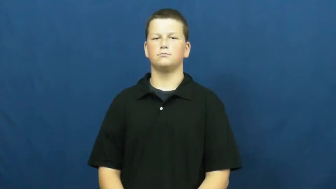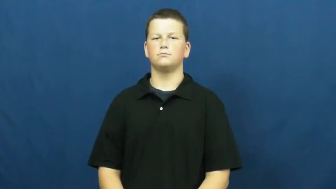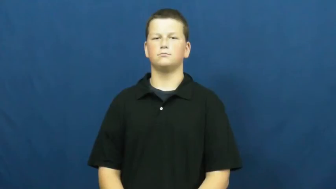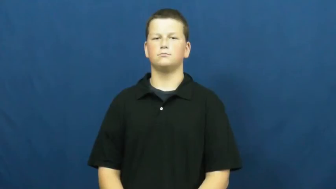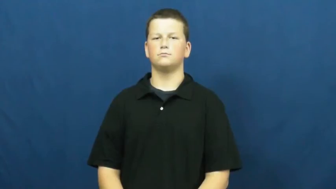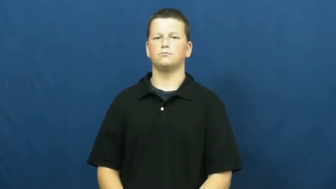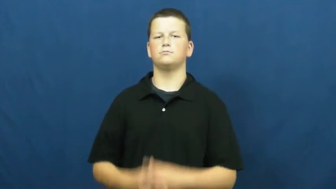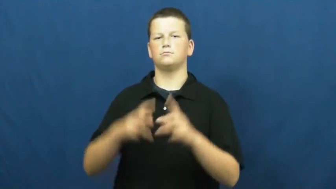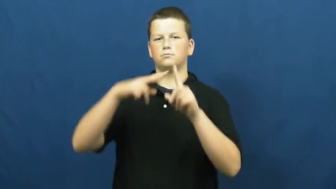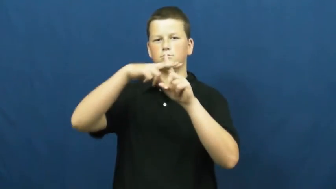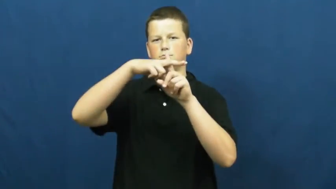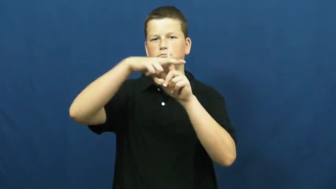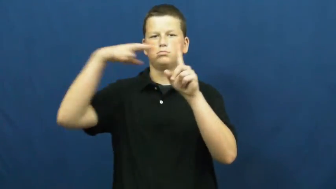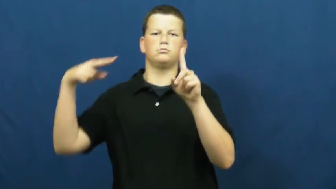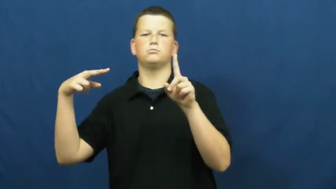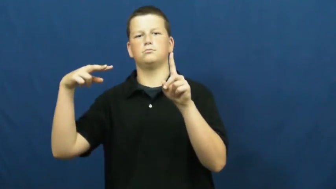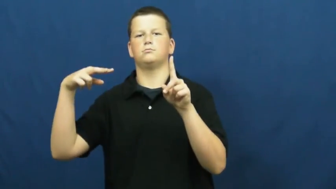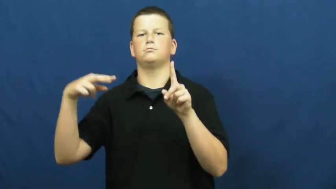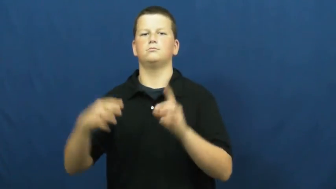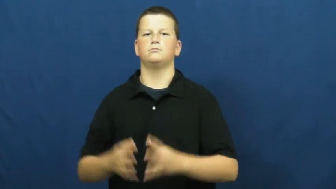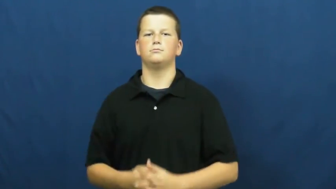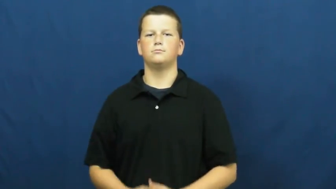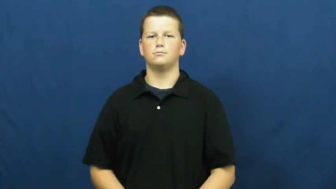unplug